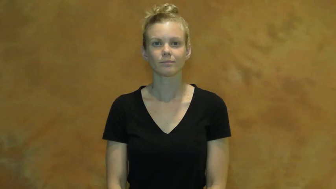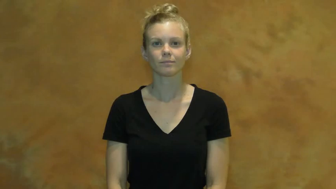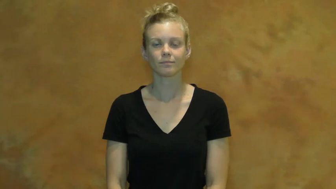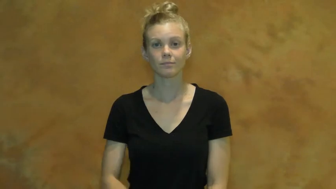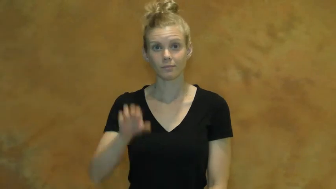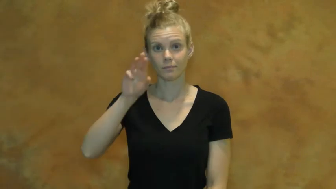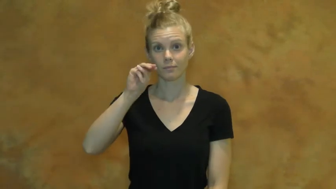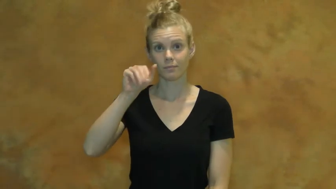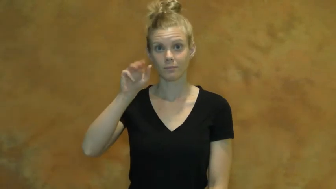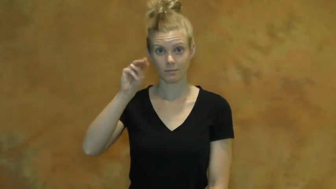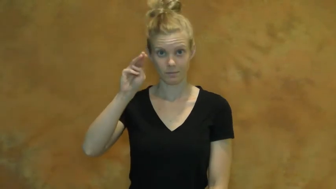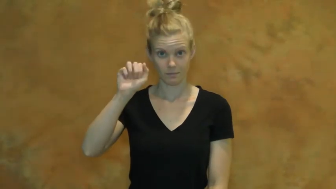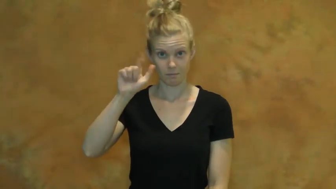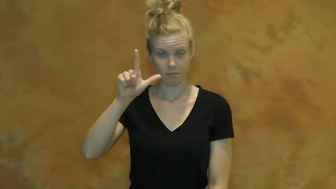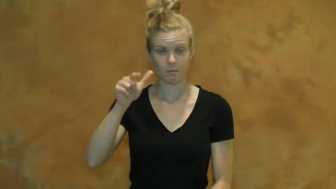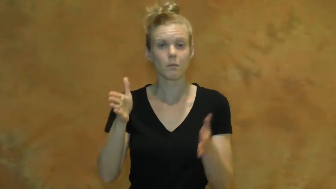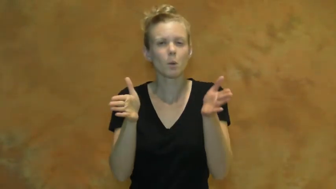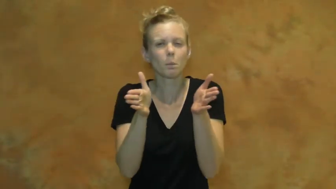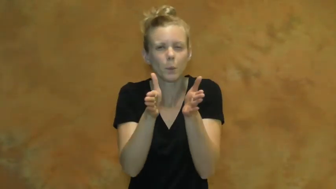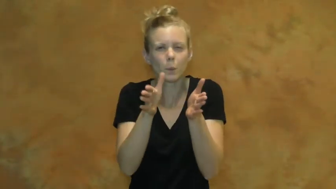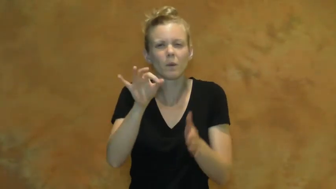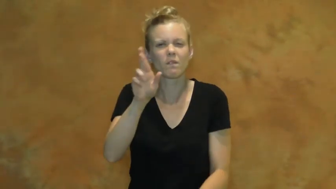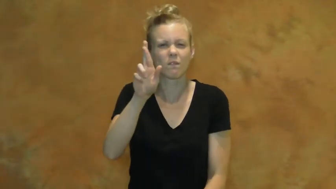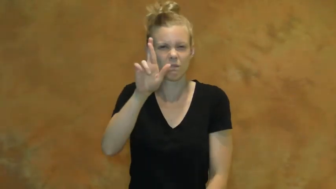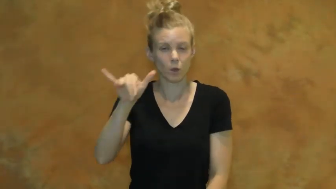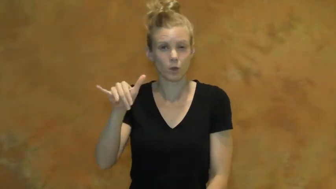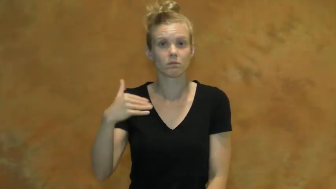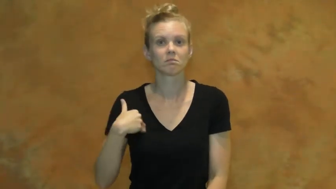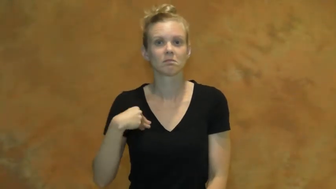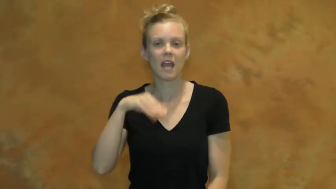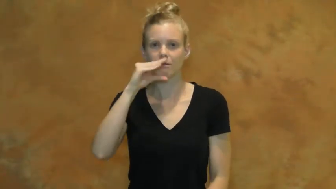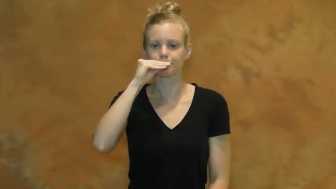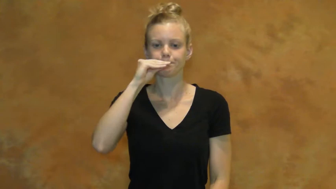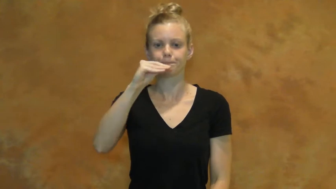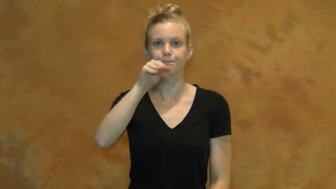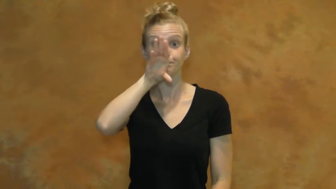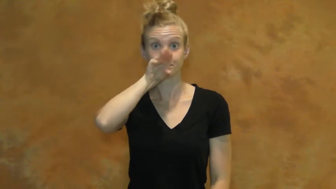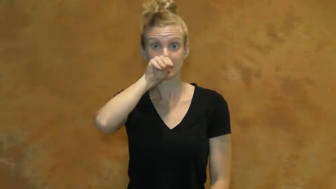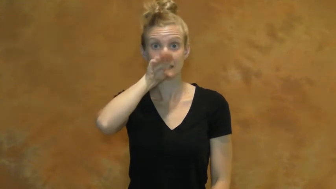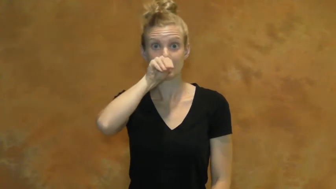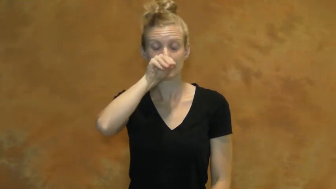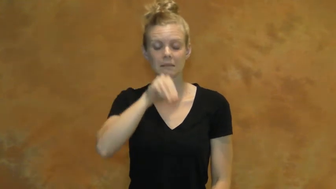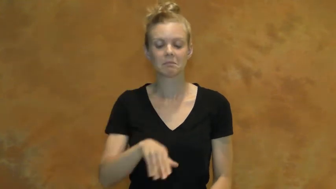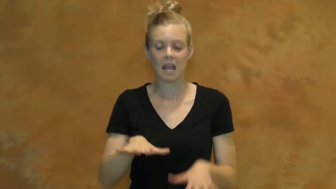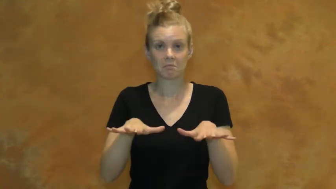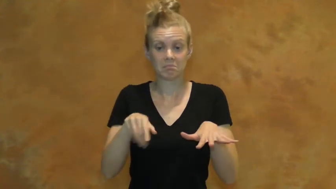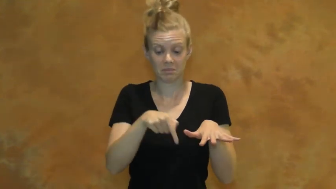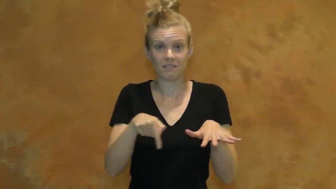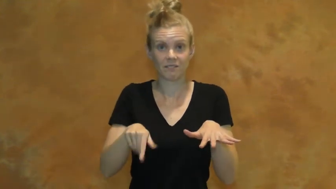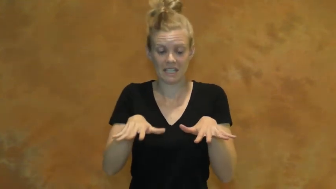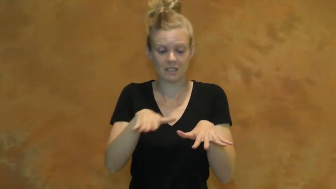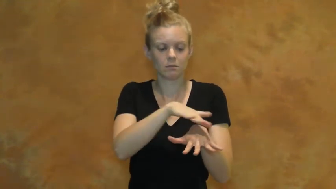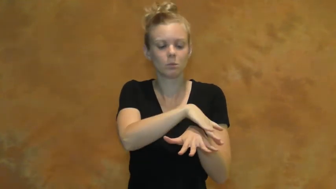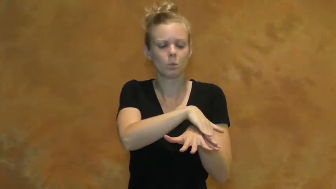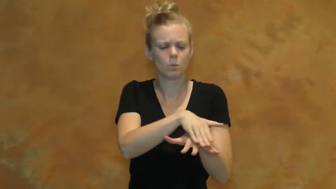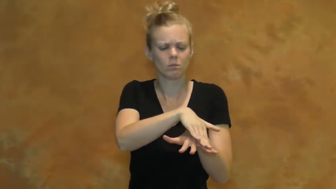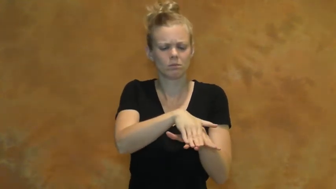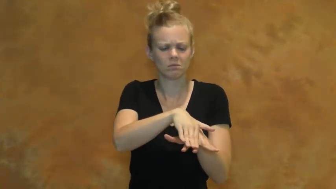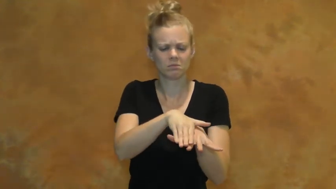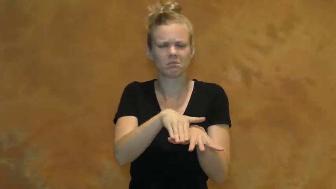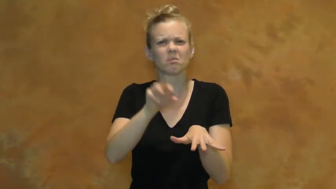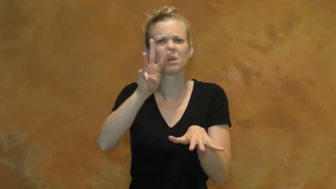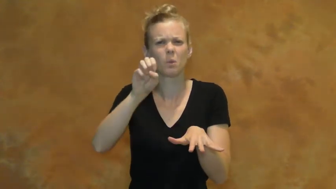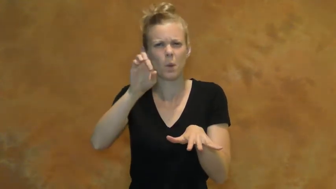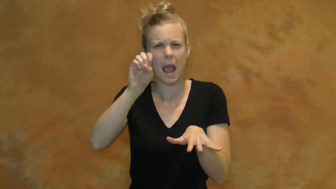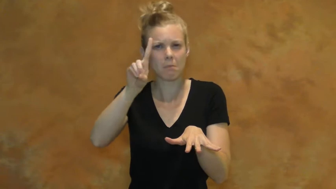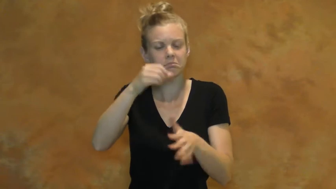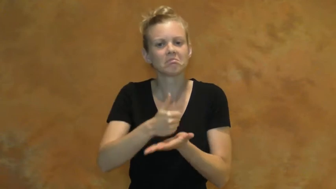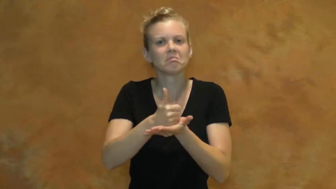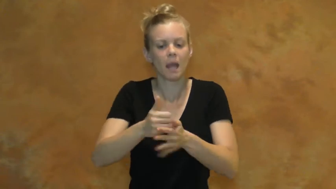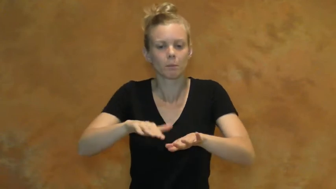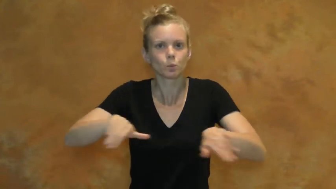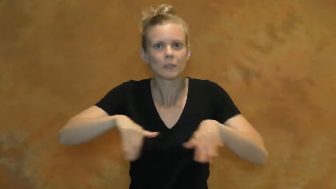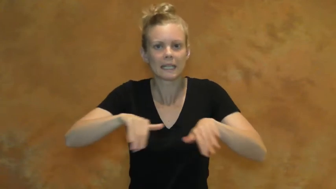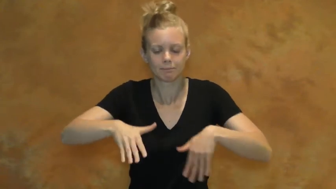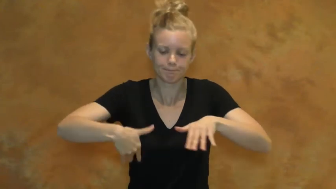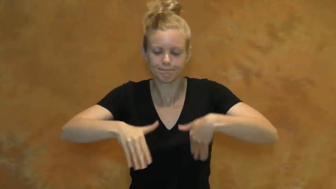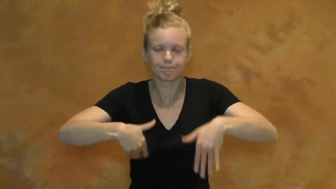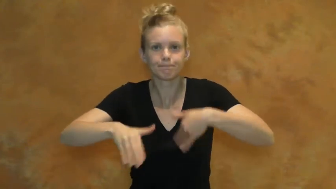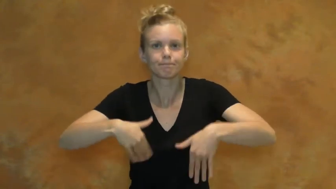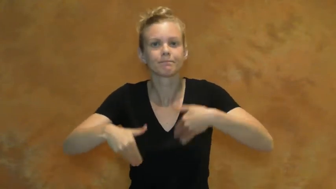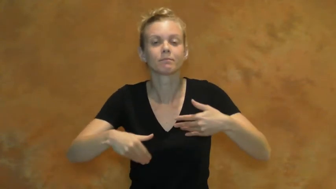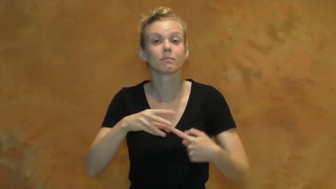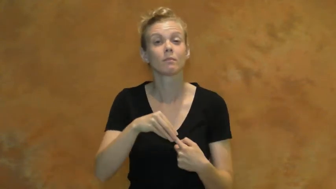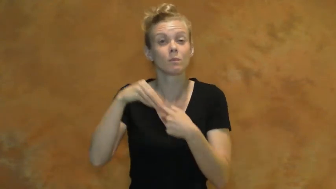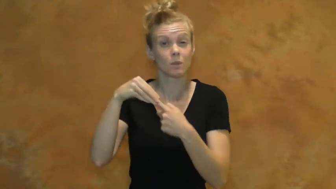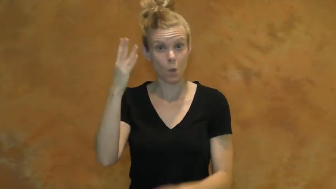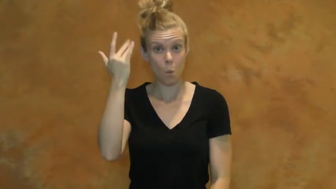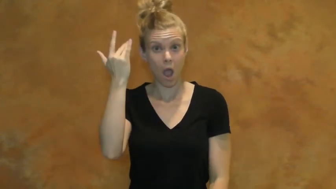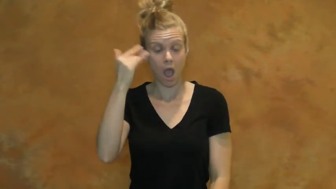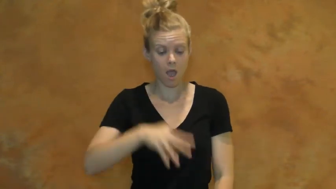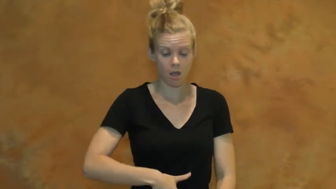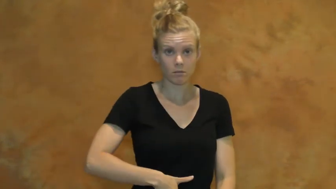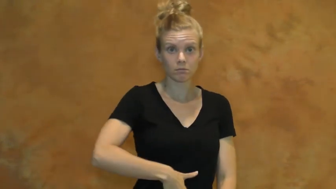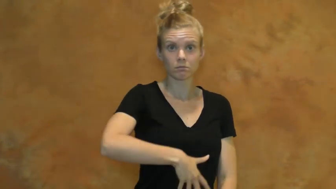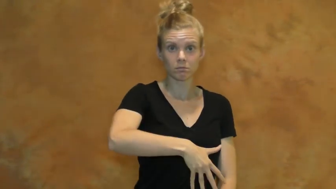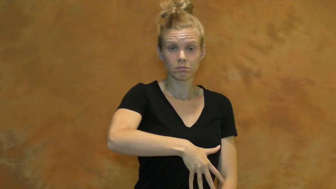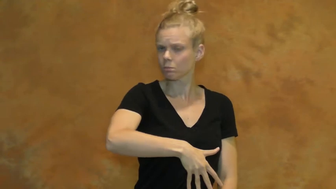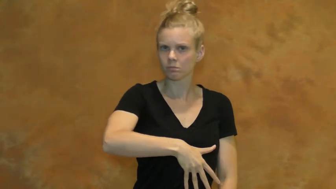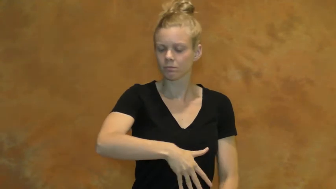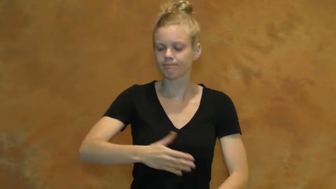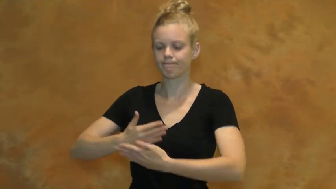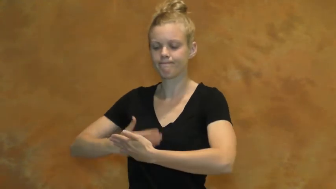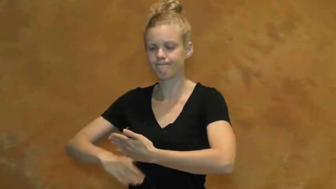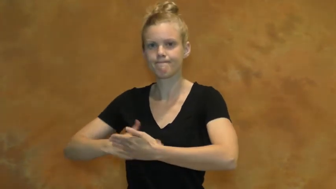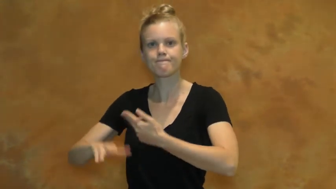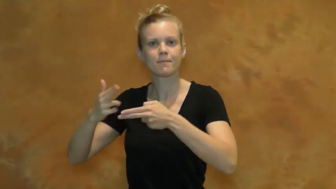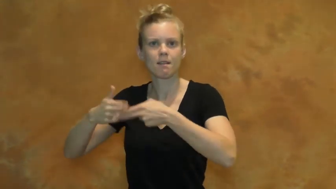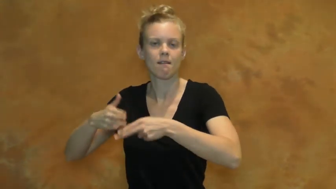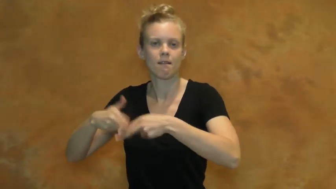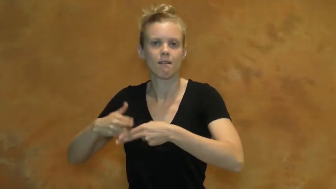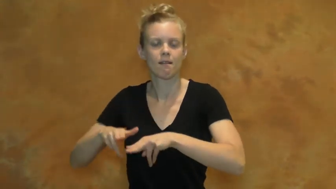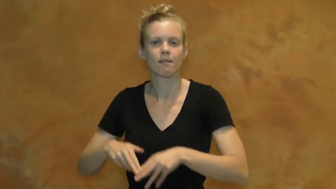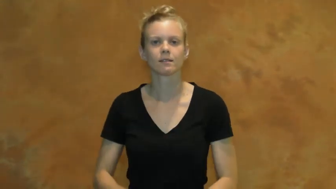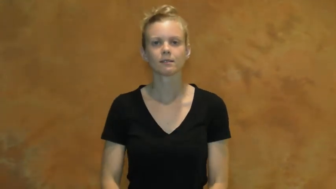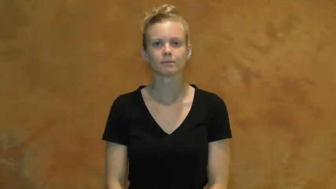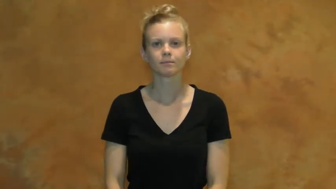platypus